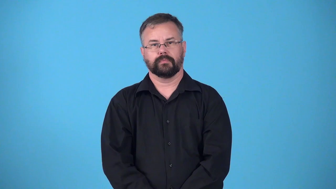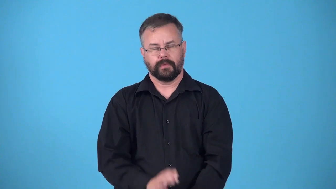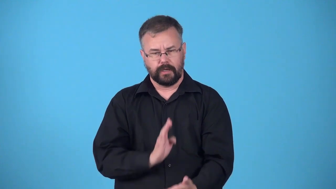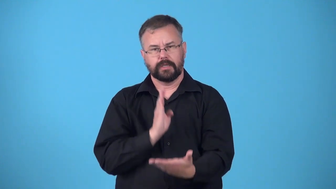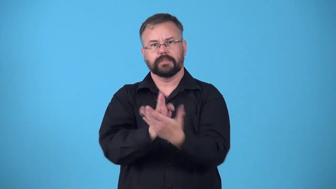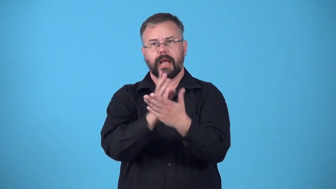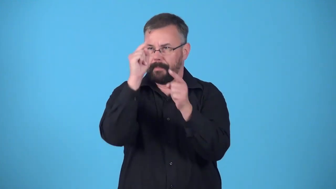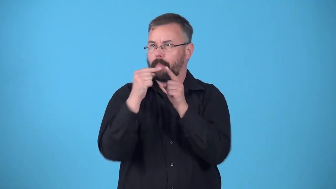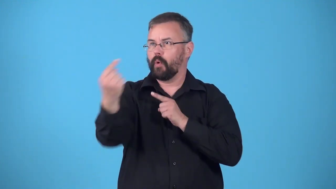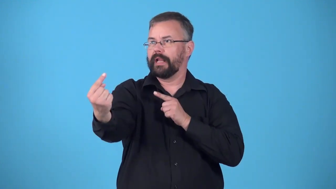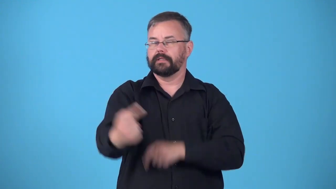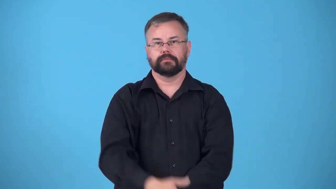close down